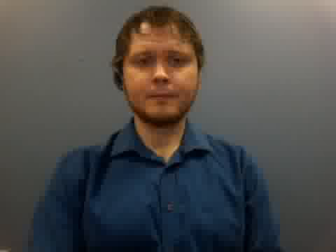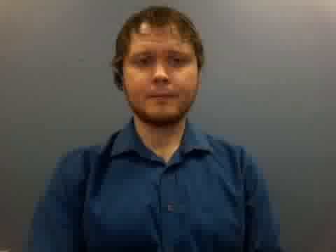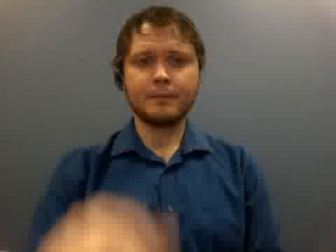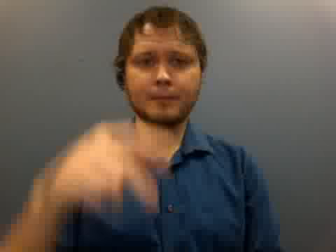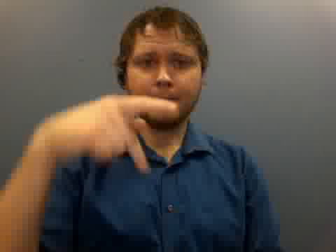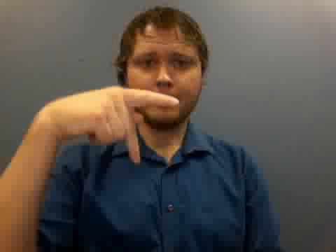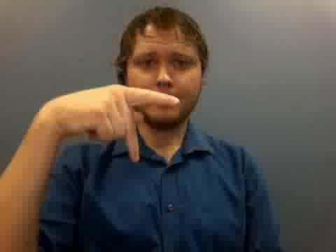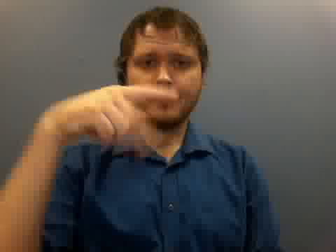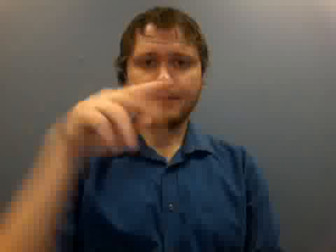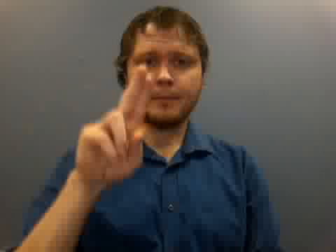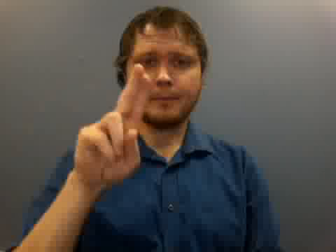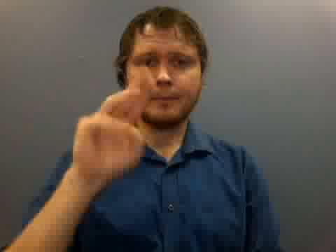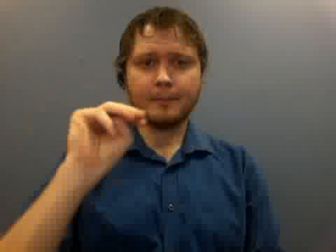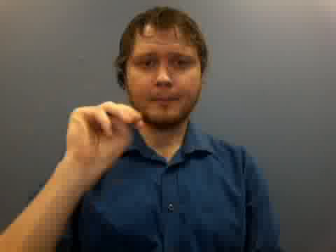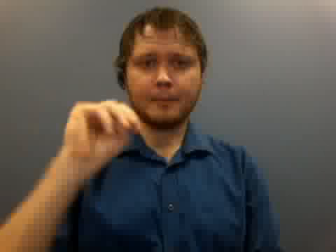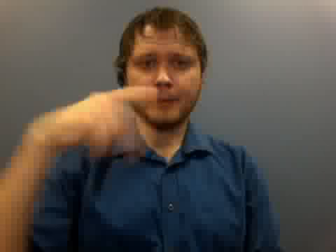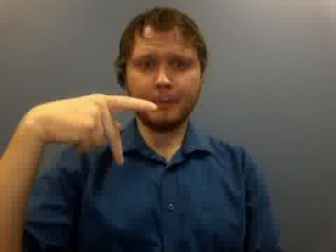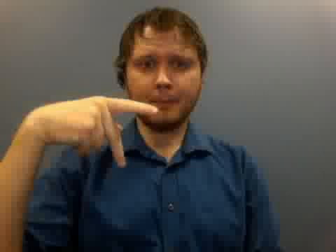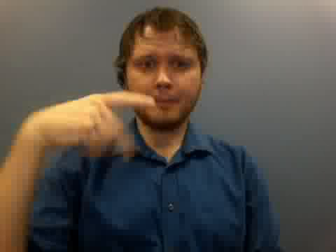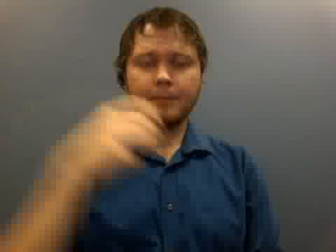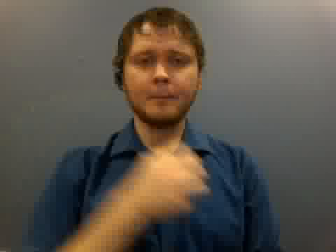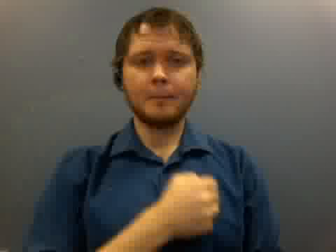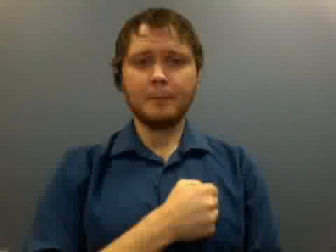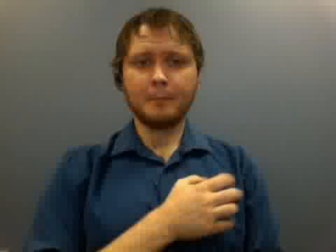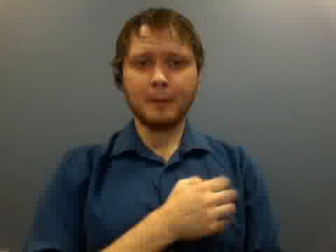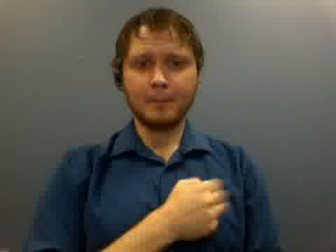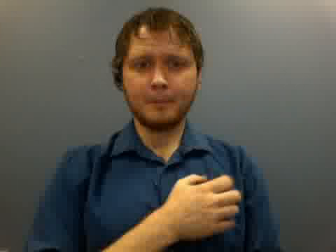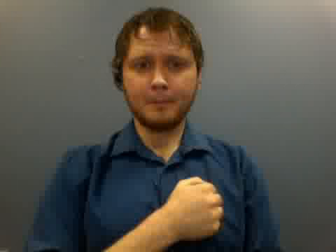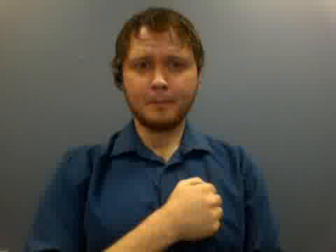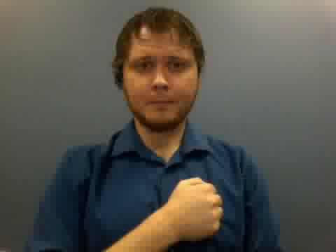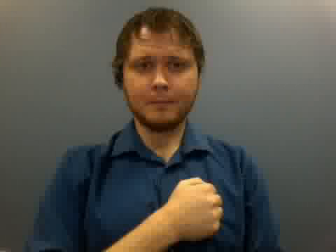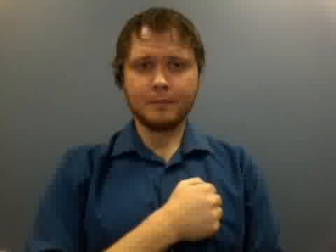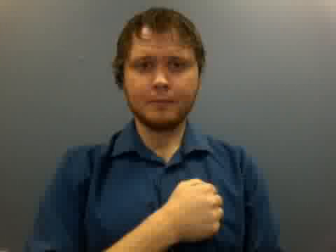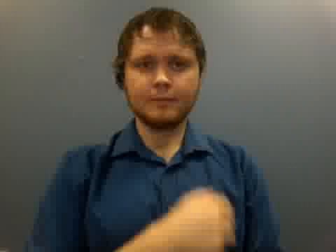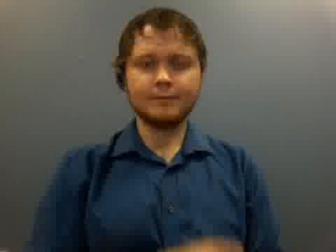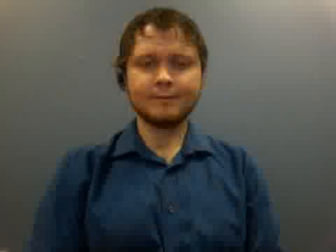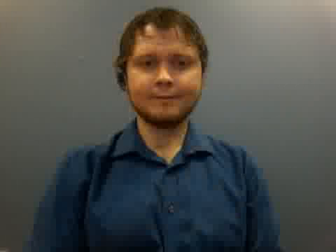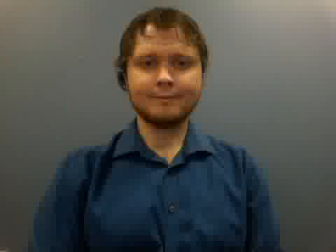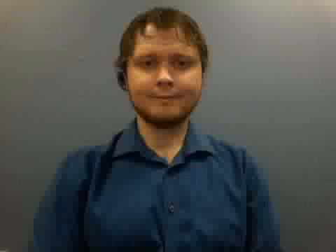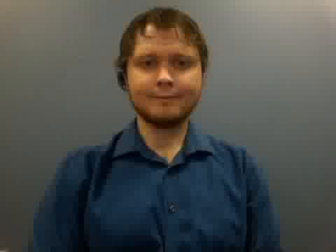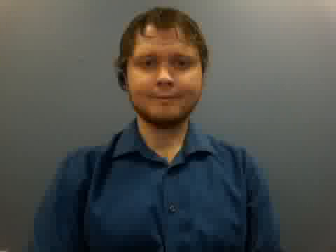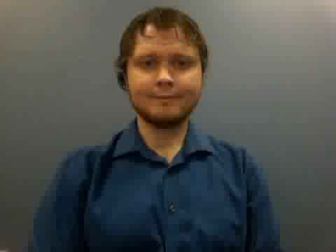Pump (Heart)